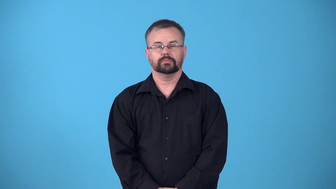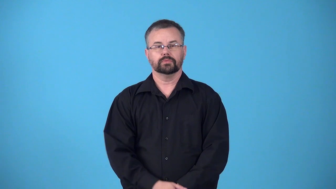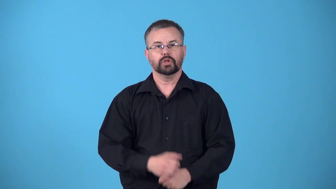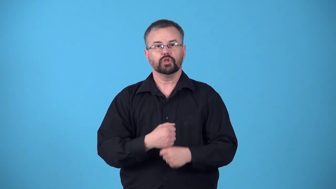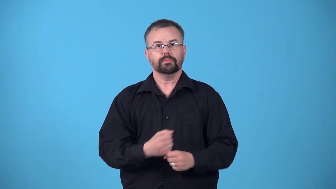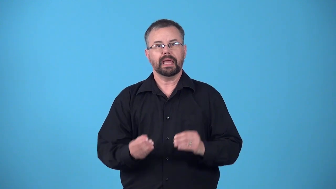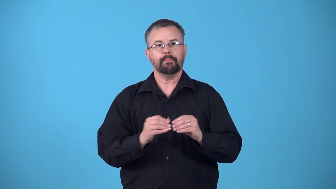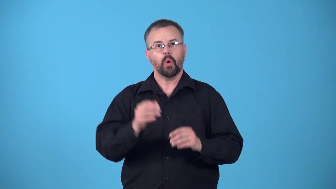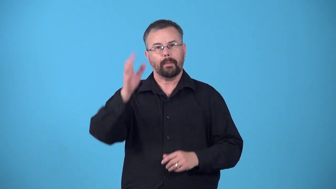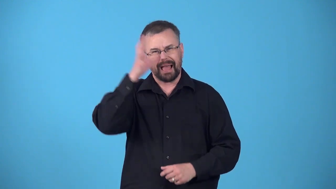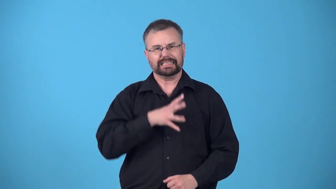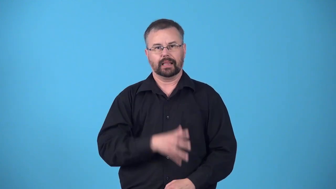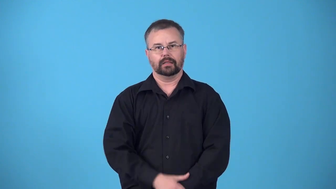masculinize